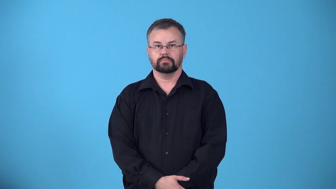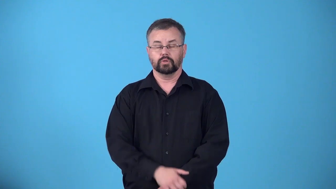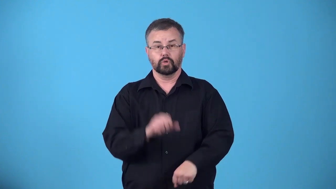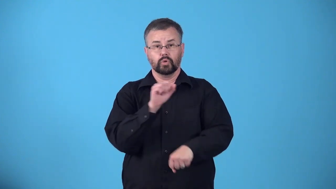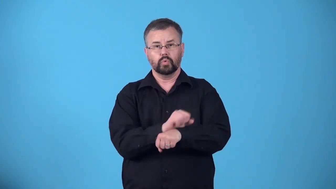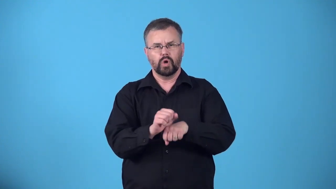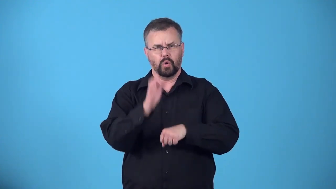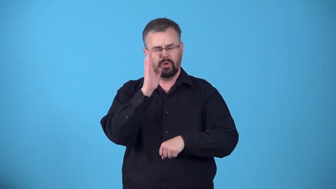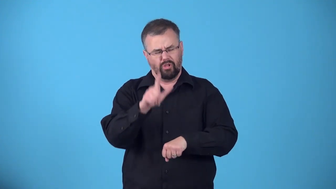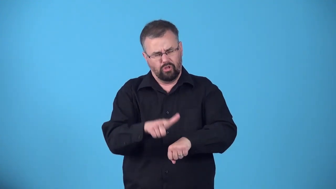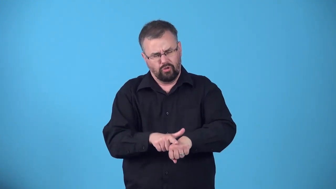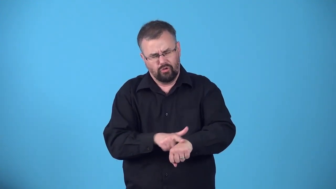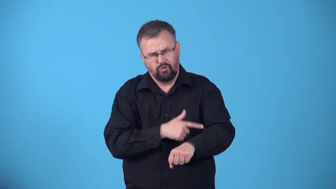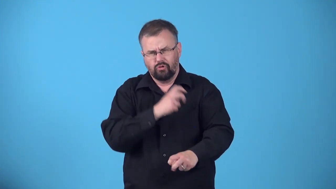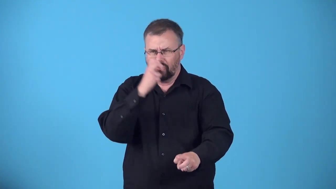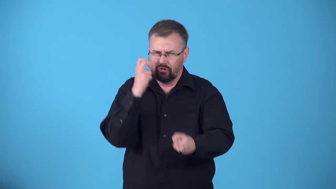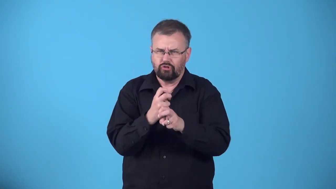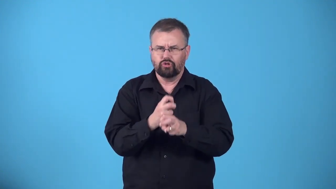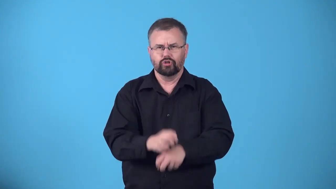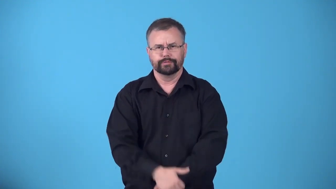a long row to hoe